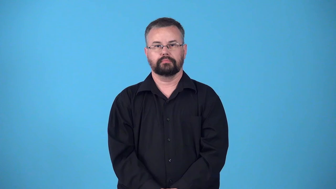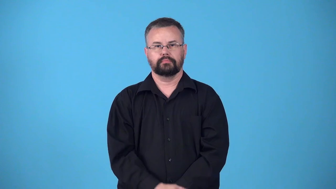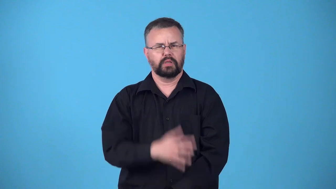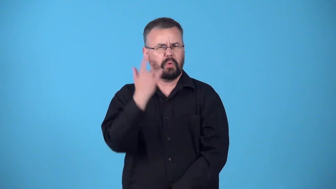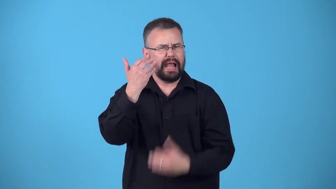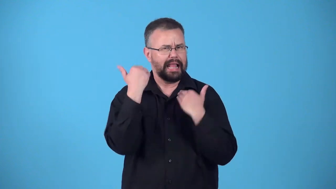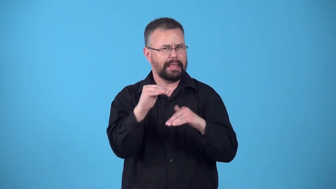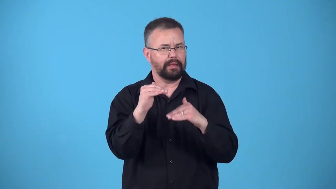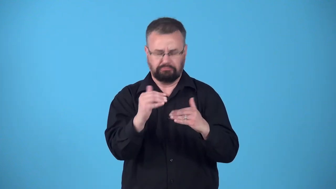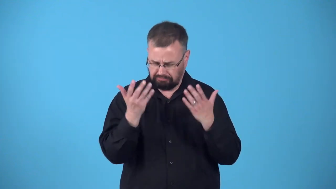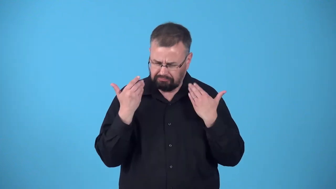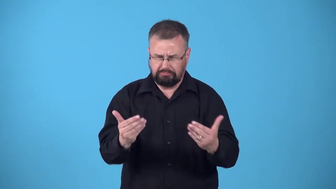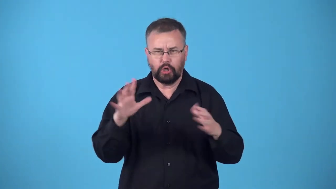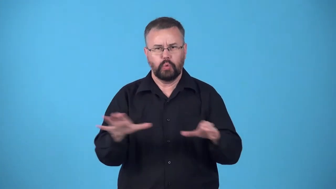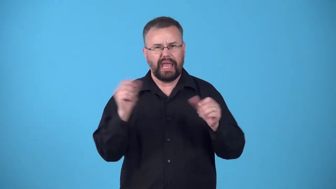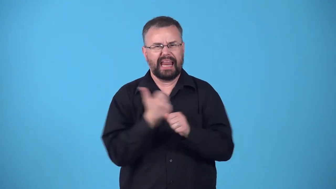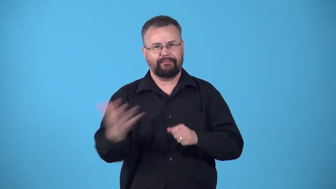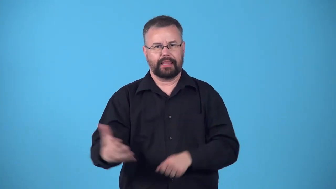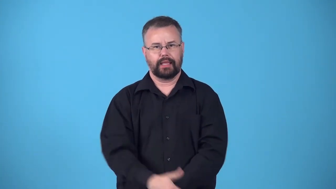go whole hog